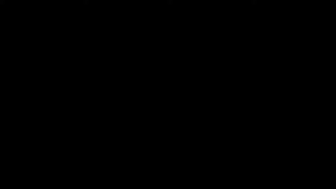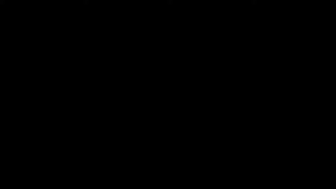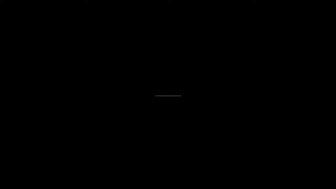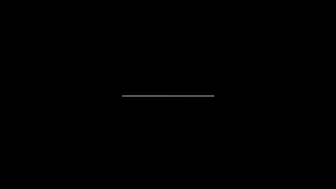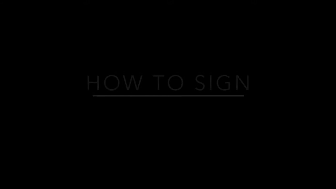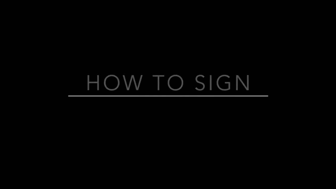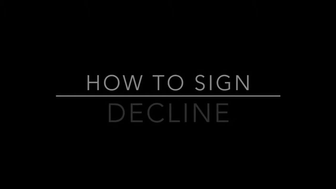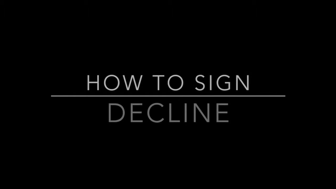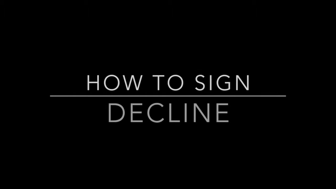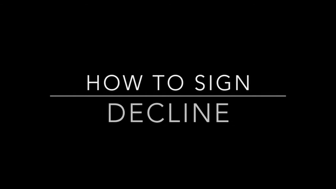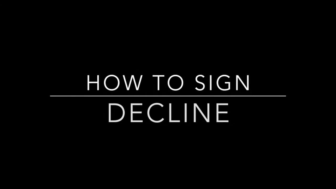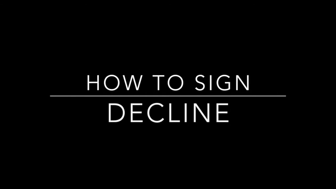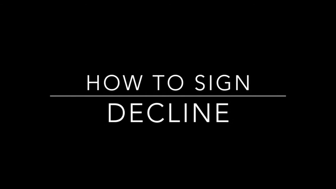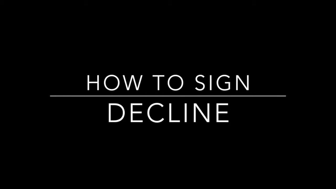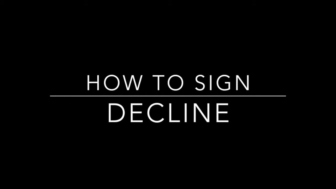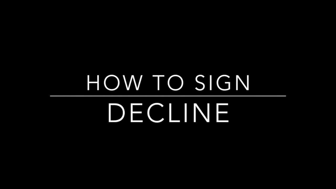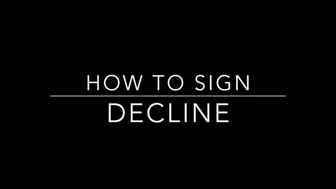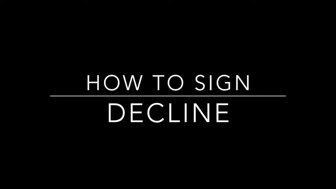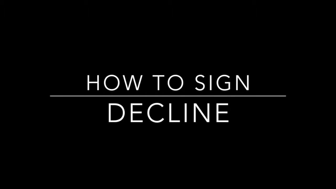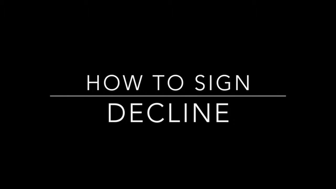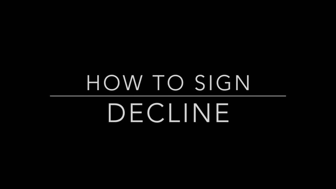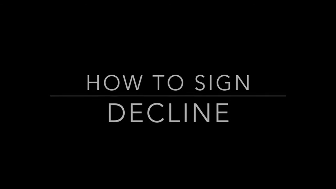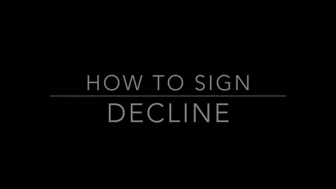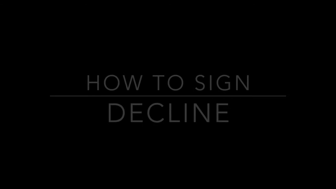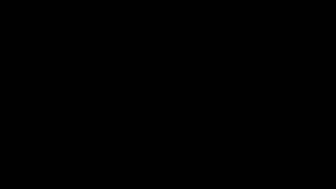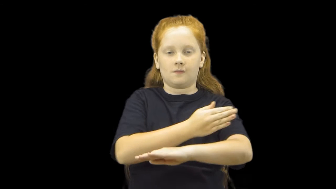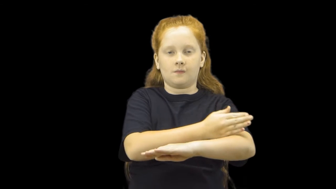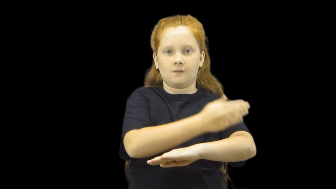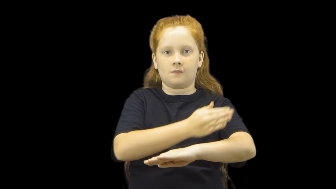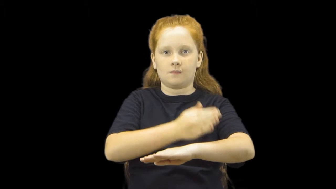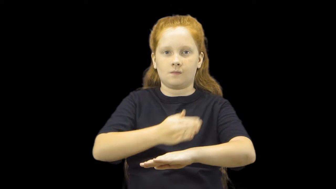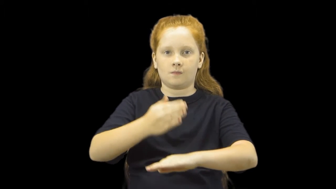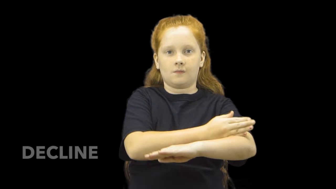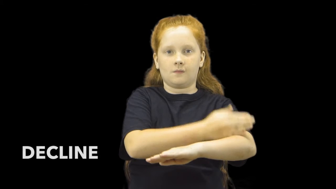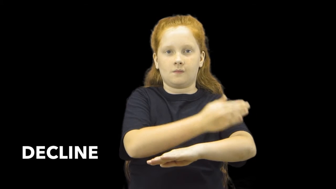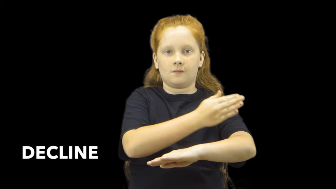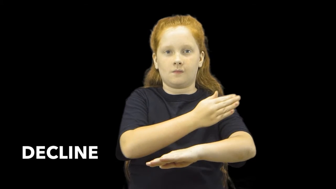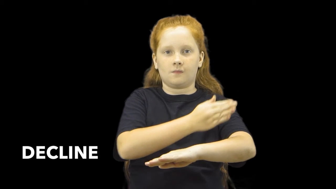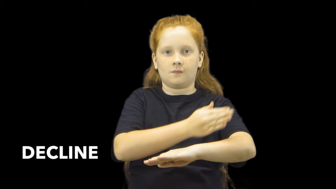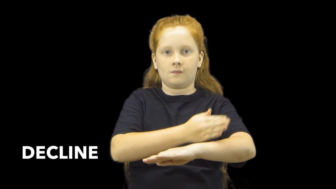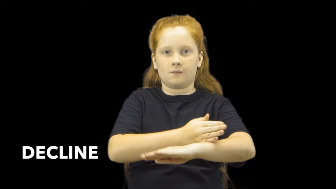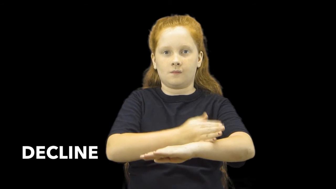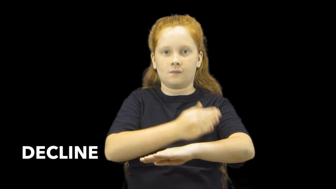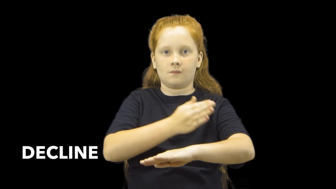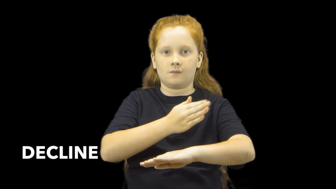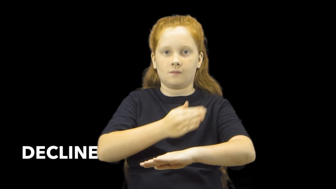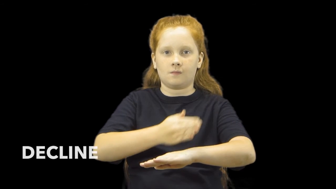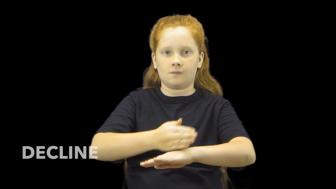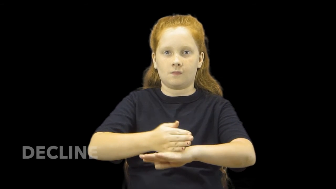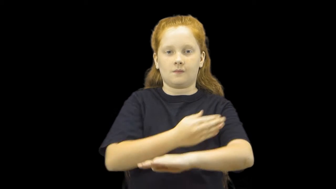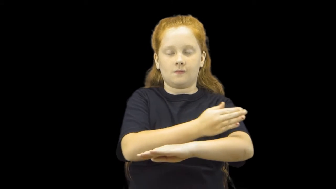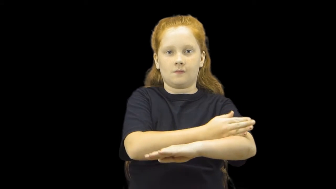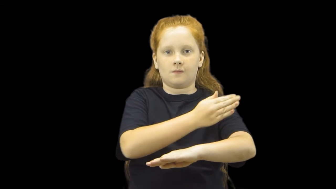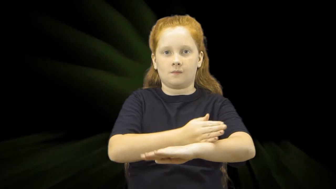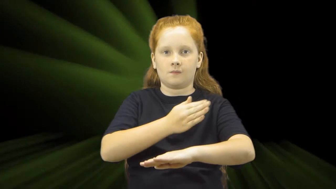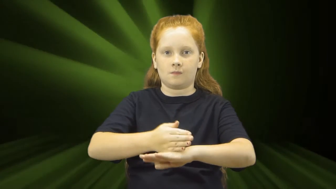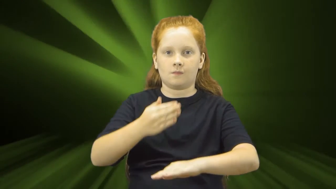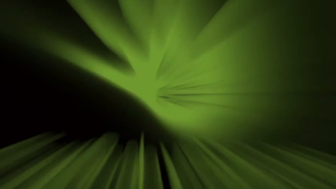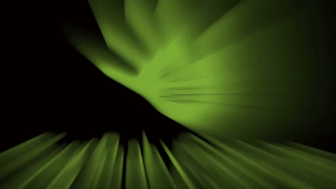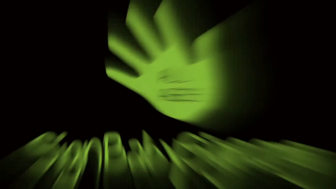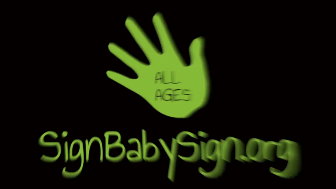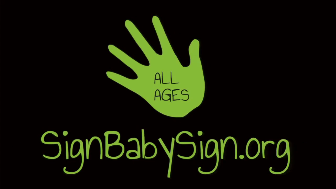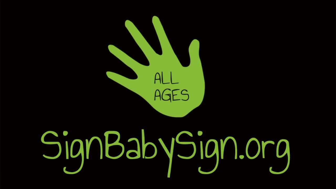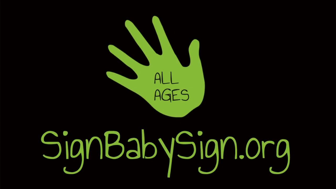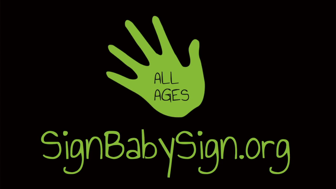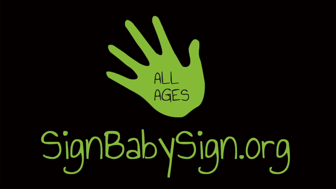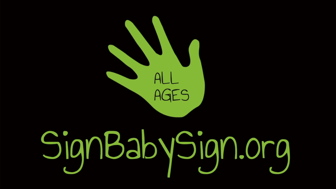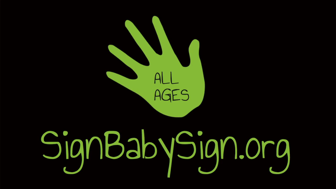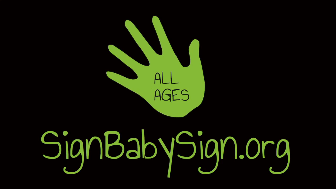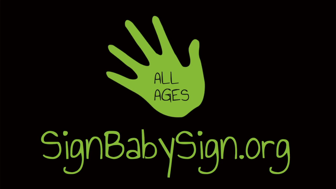Decline